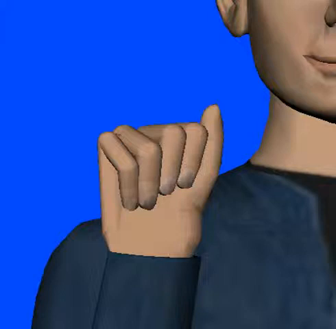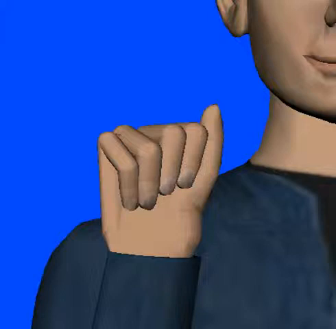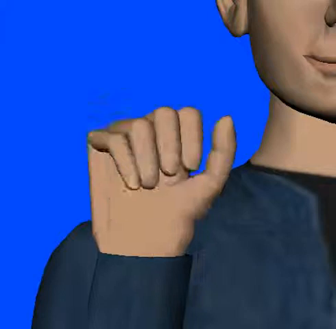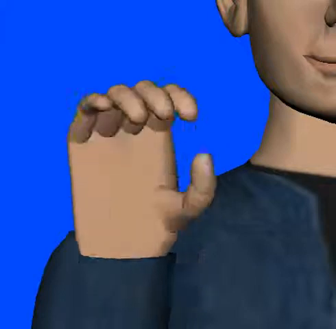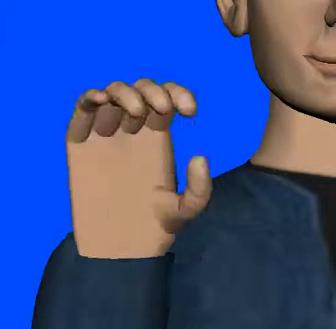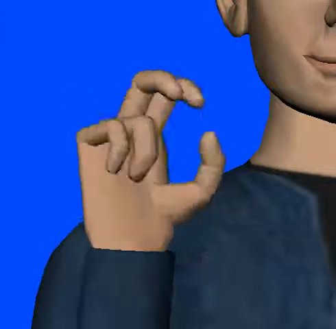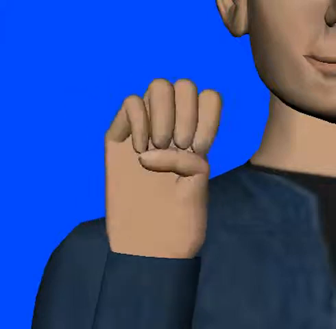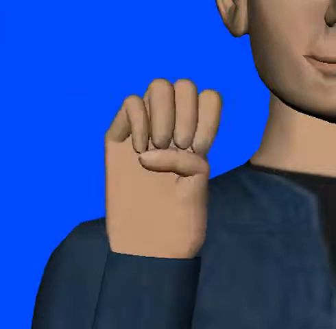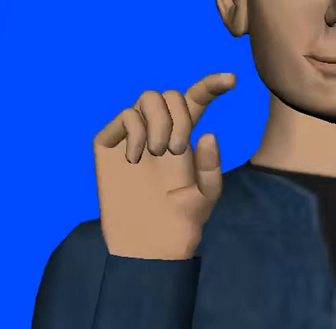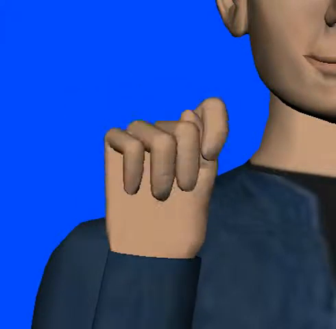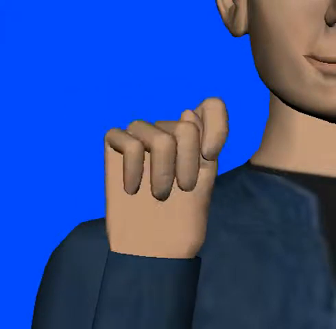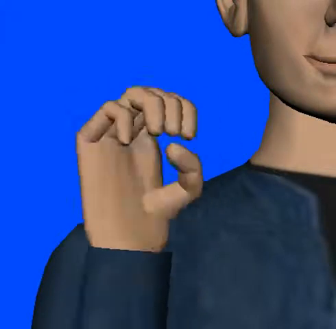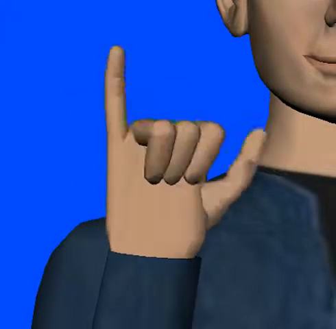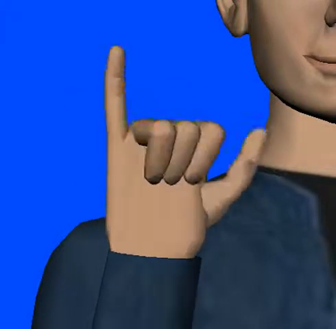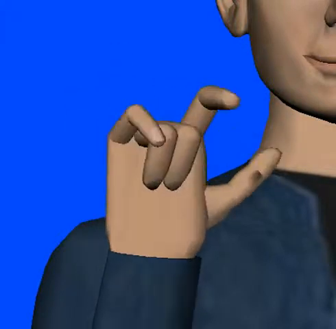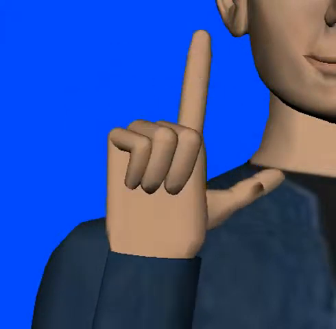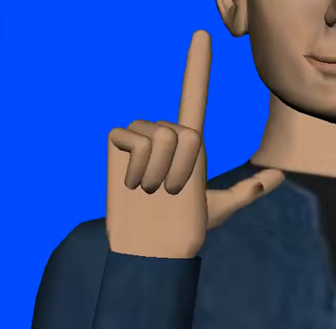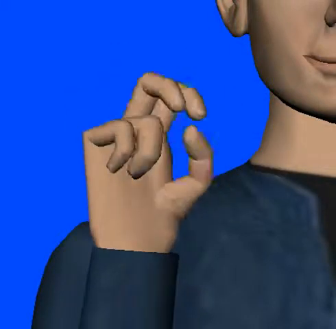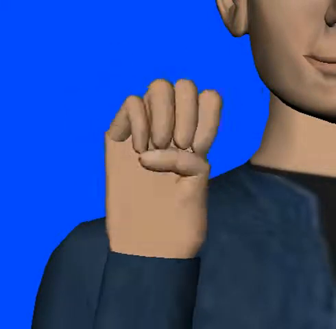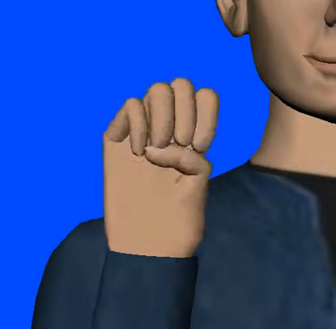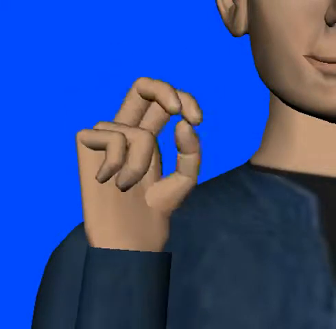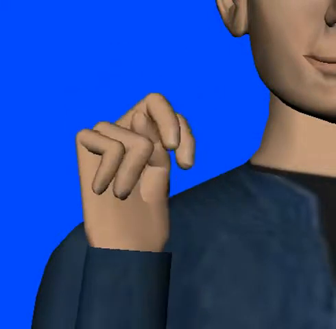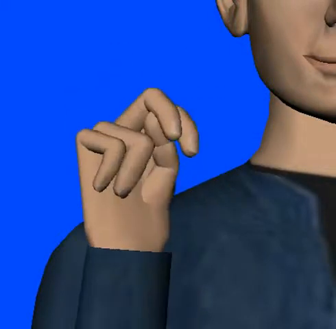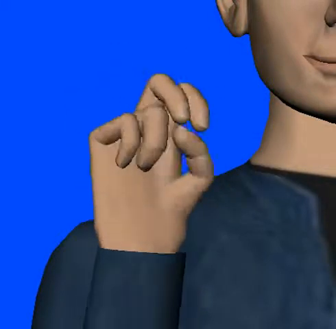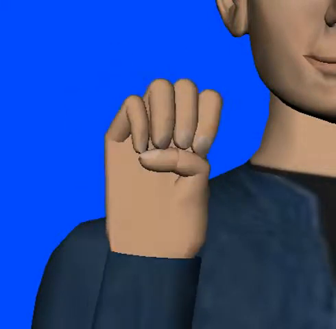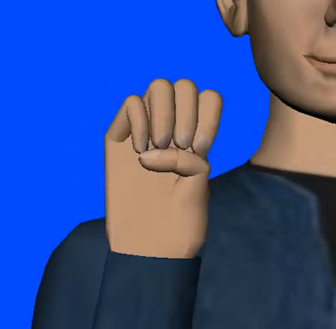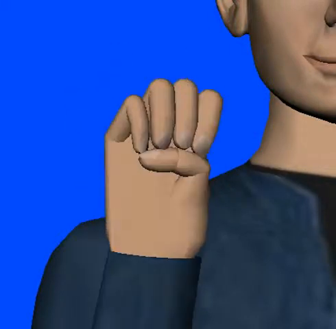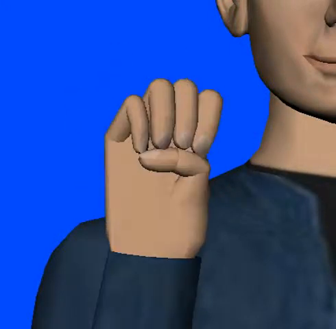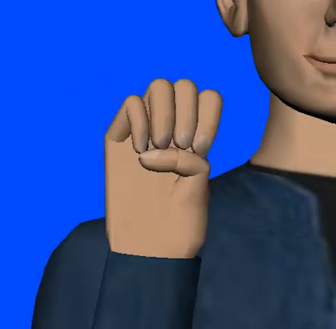acetylene